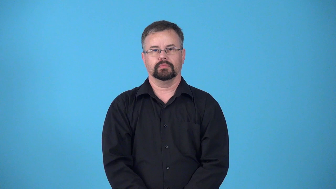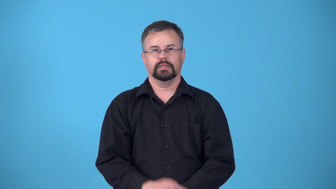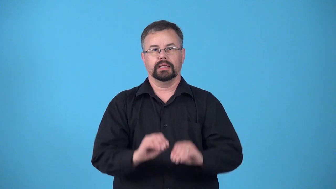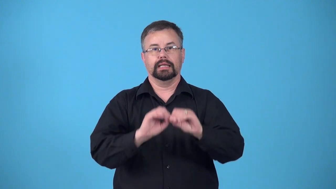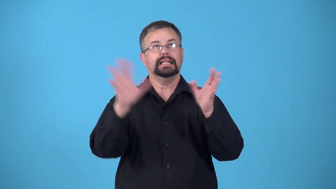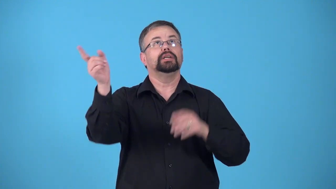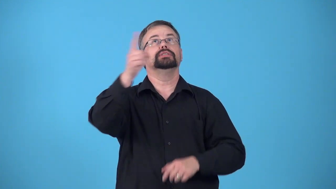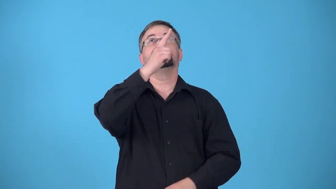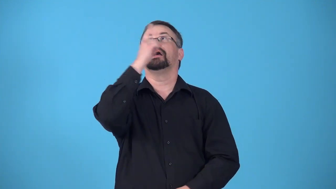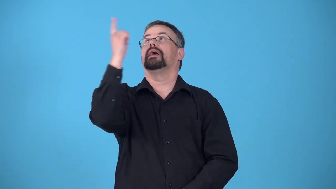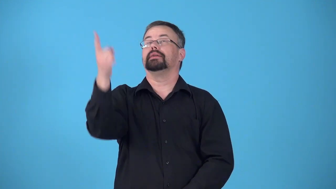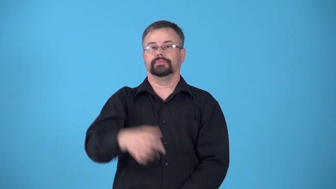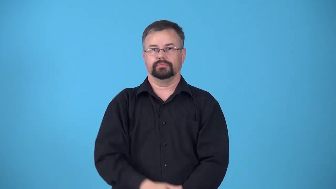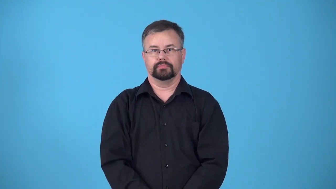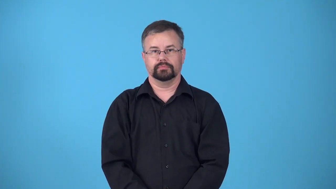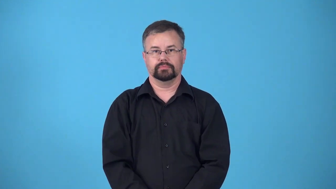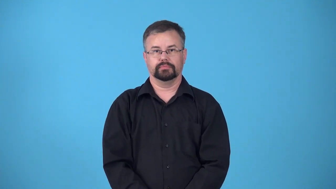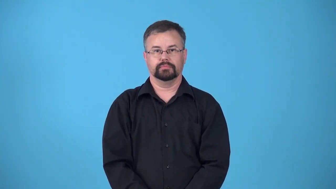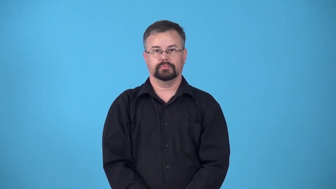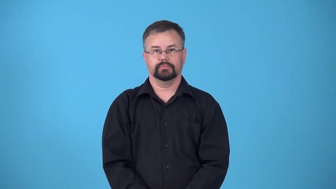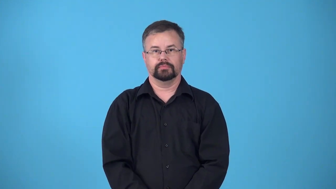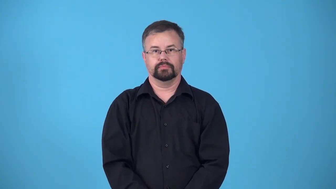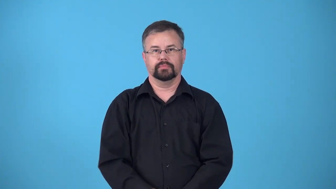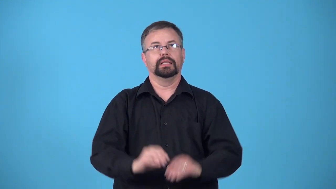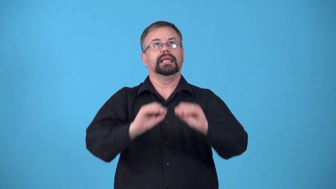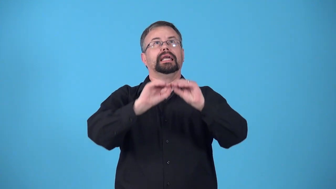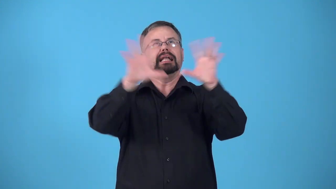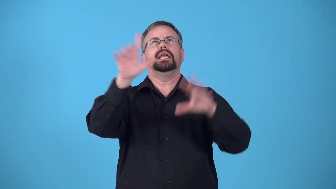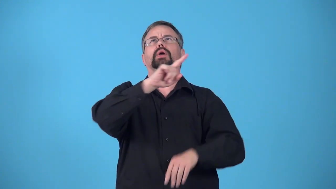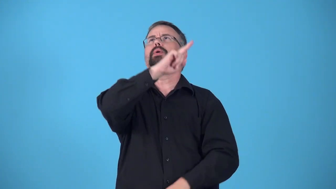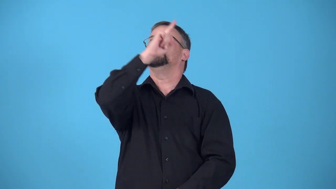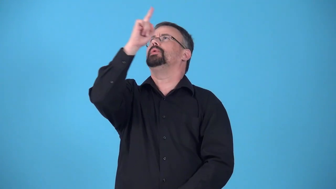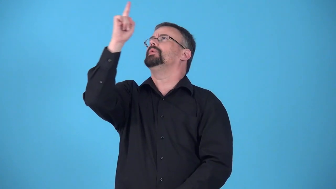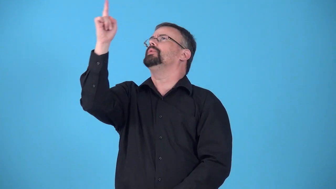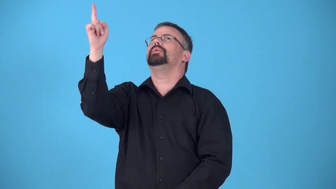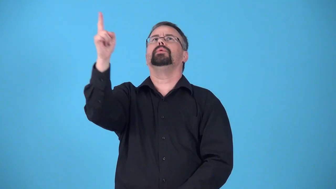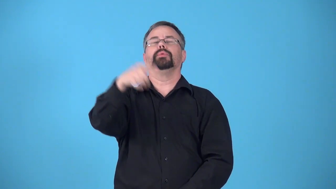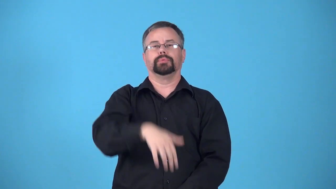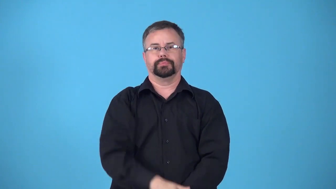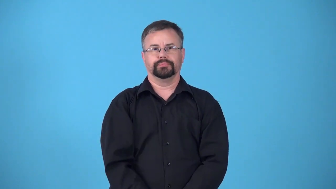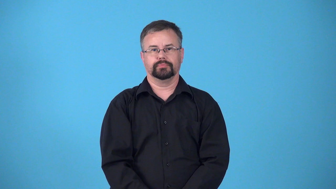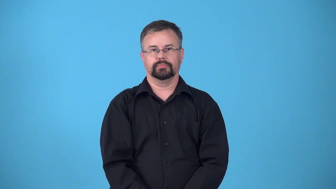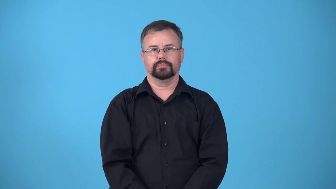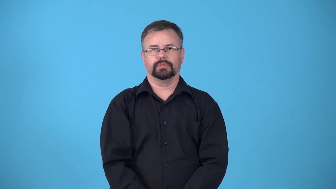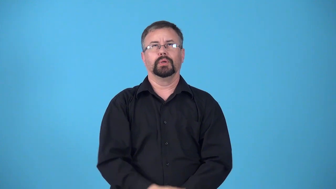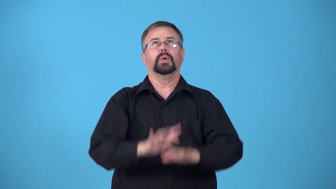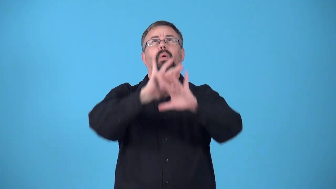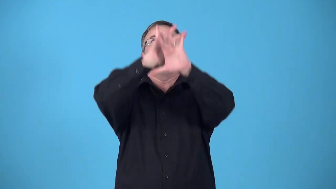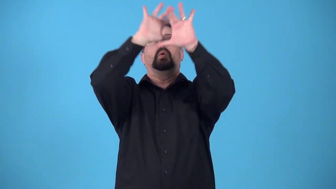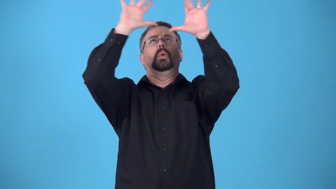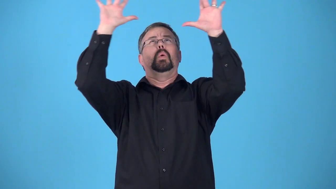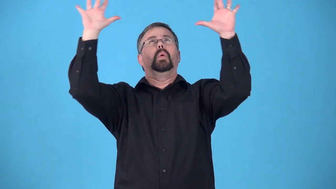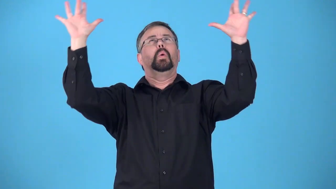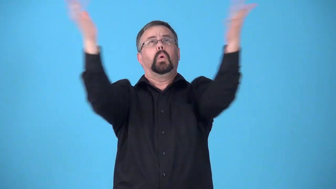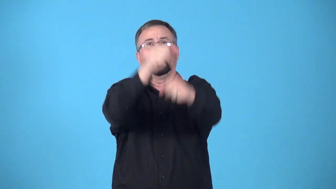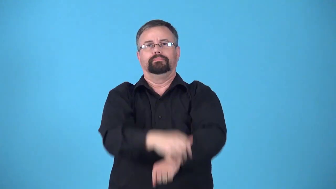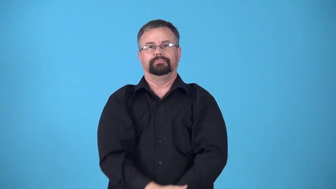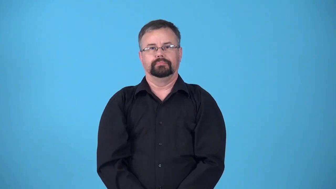clear,clearer,clearest